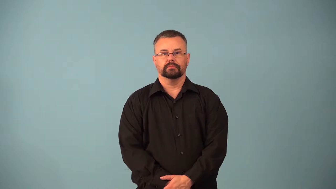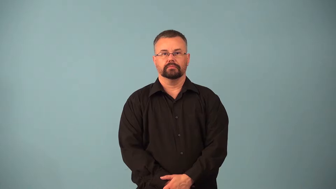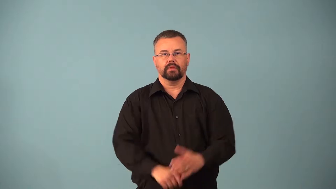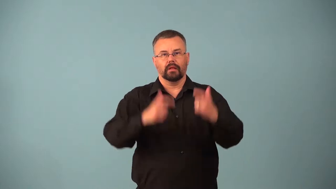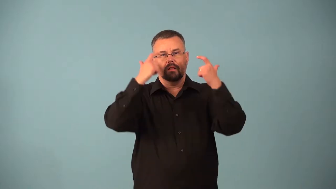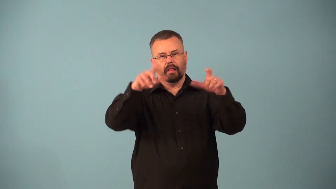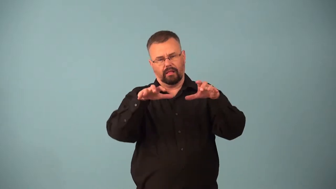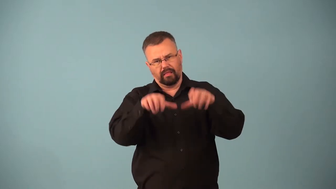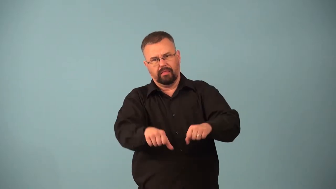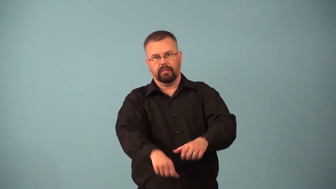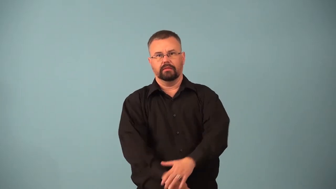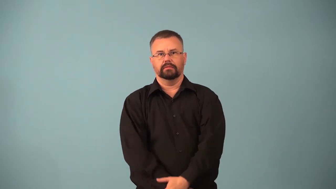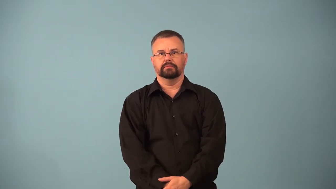arrogate